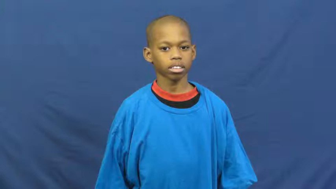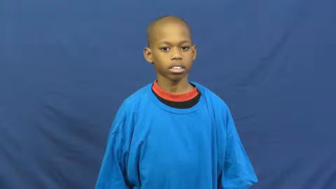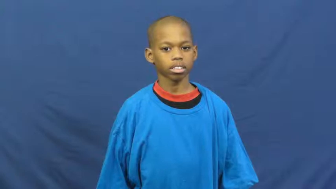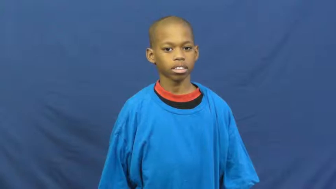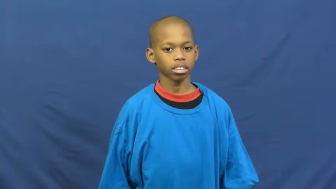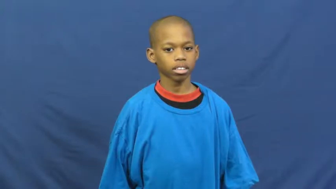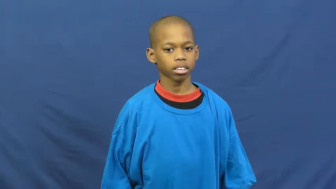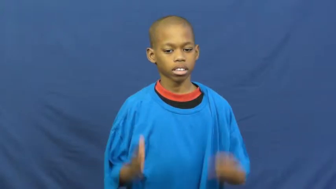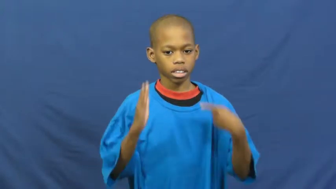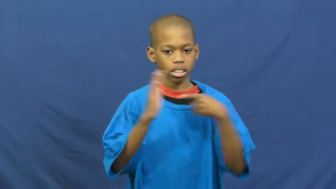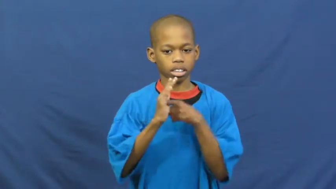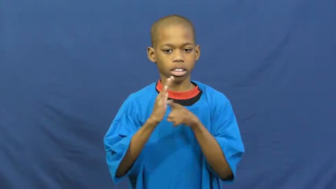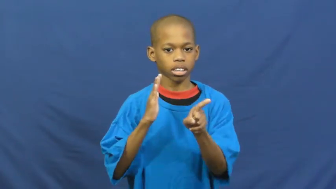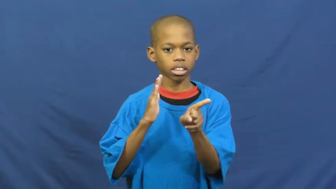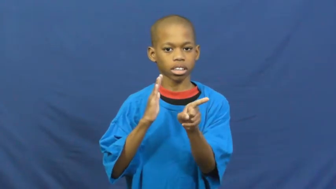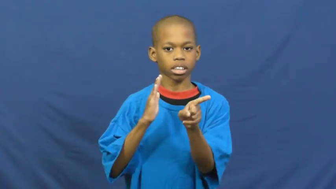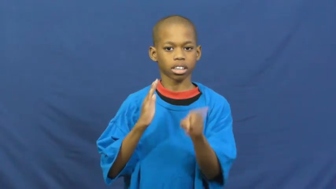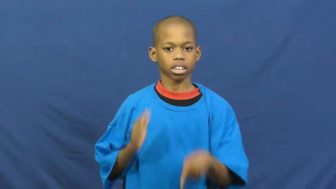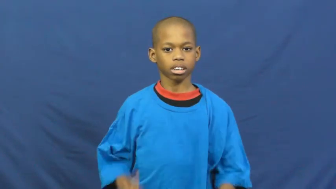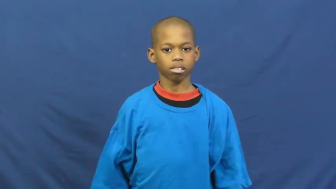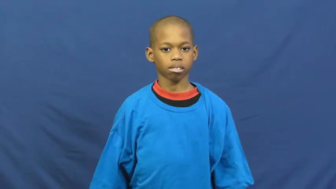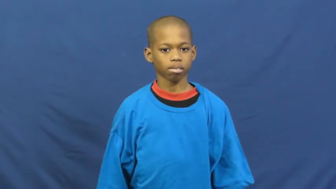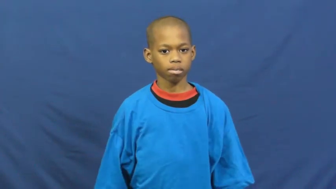deflect,bounce off